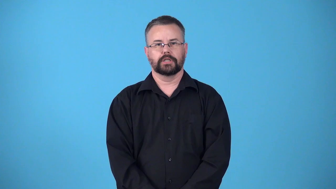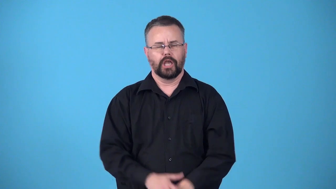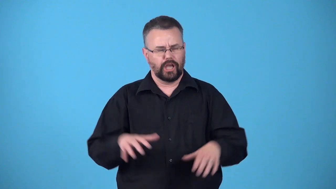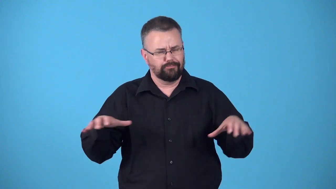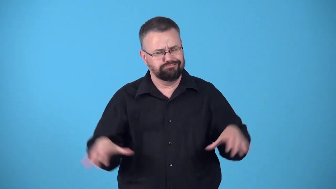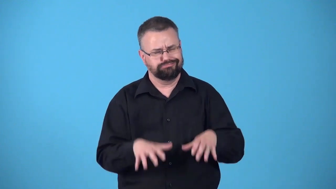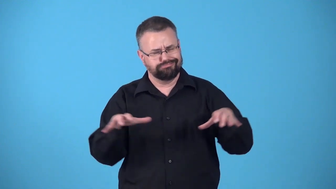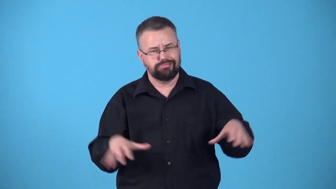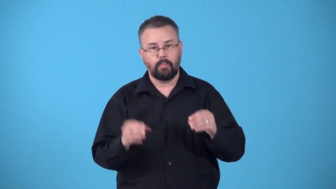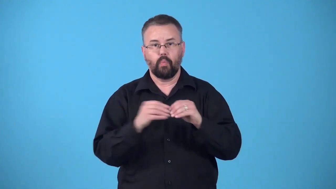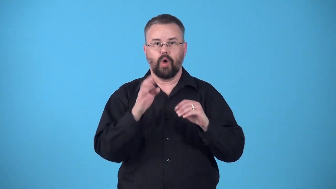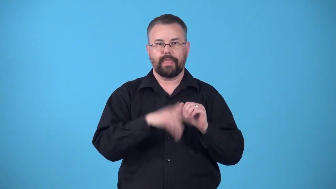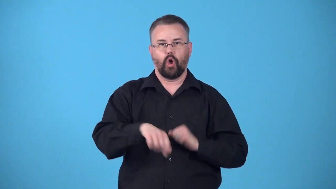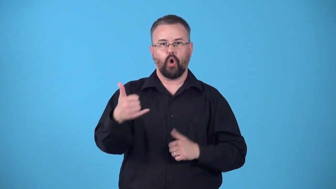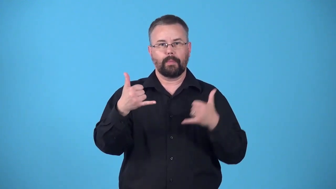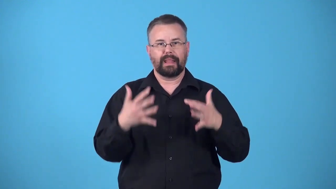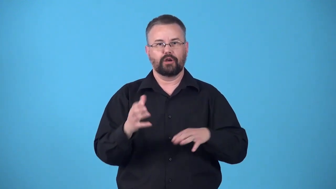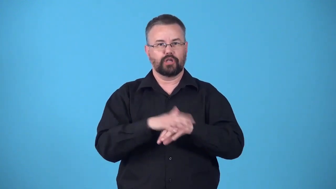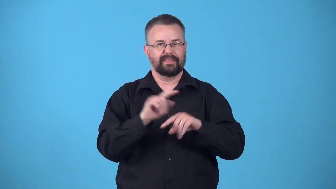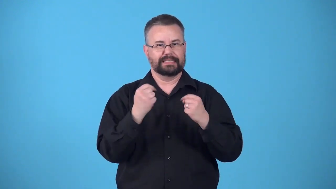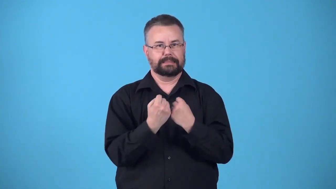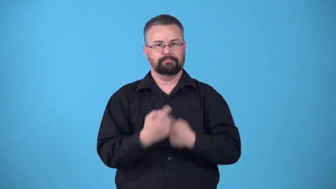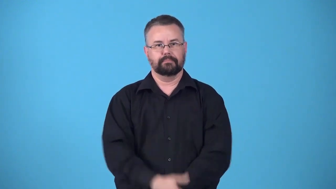carry the team